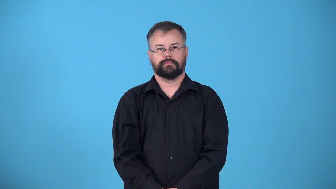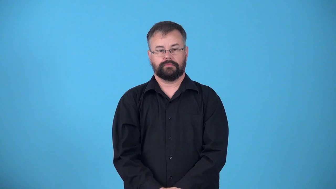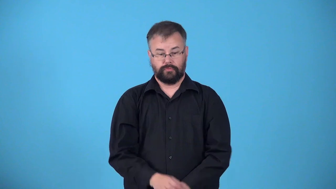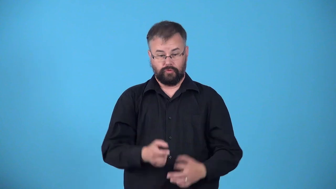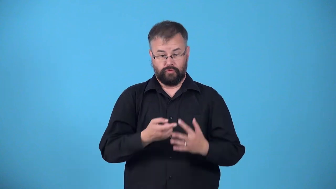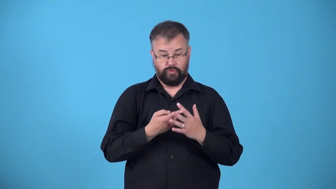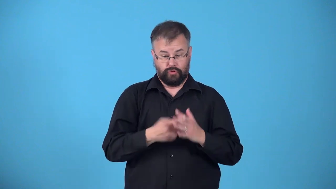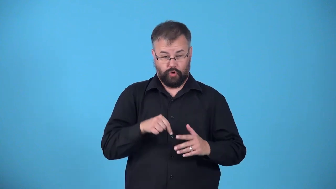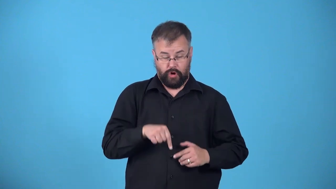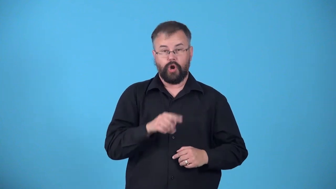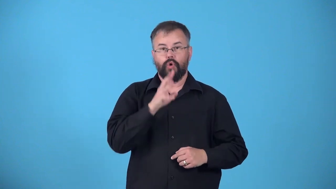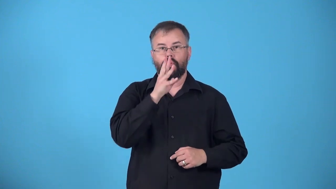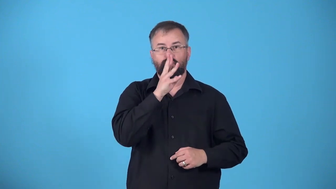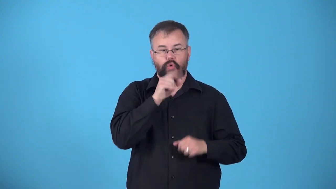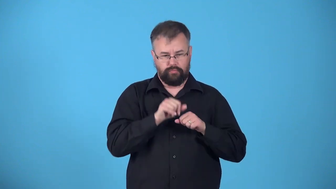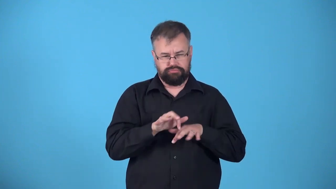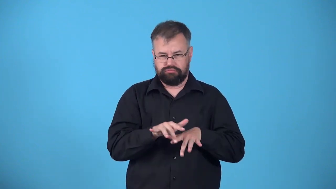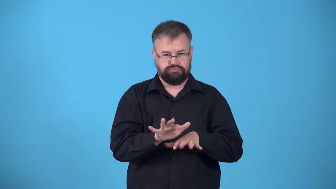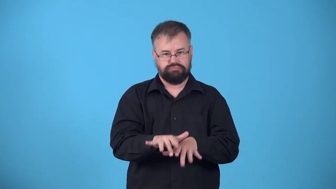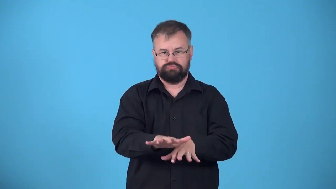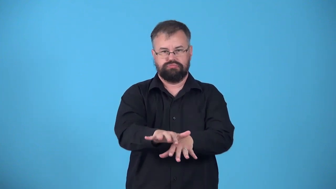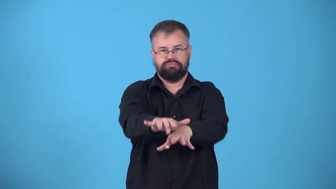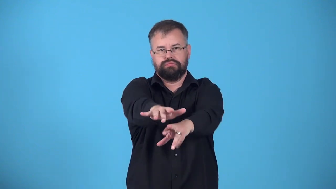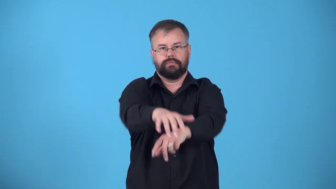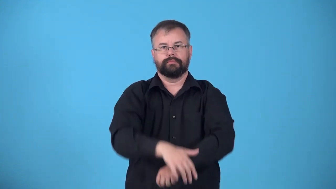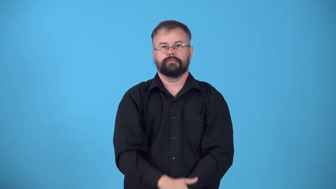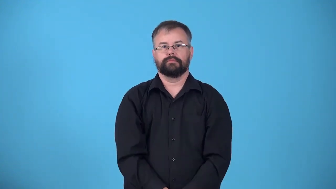head